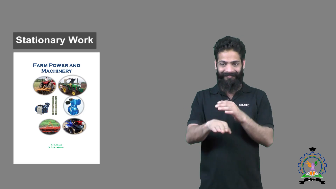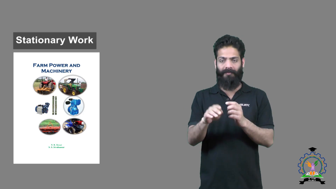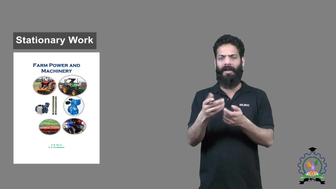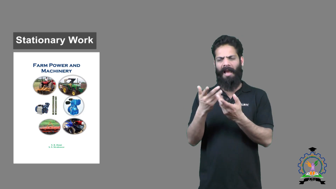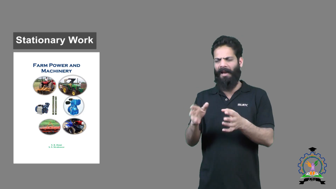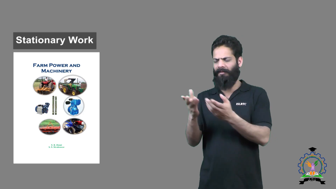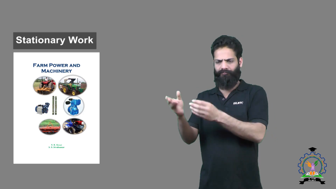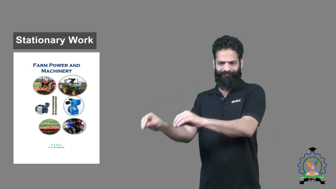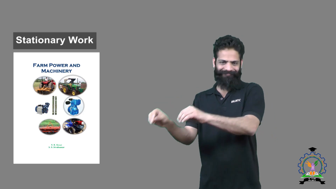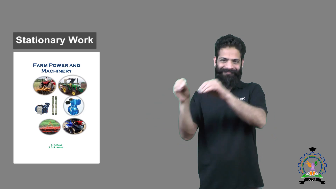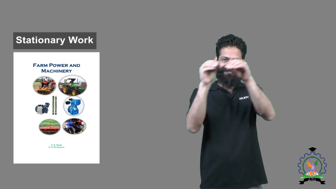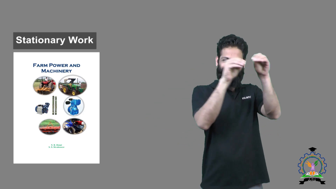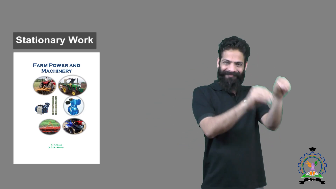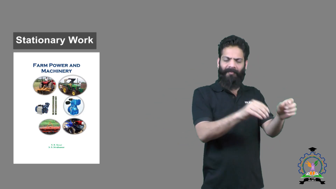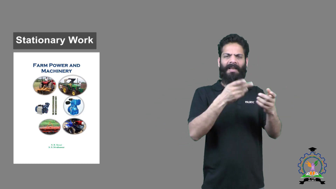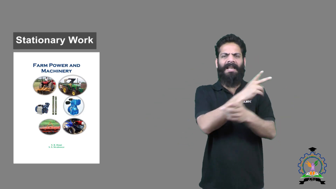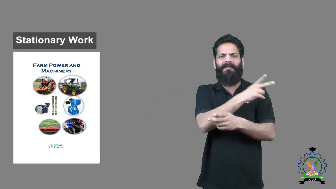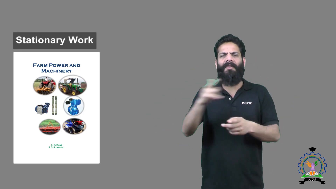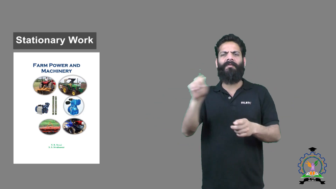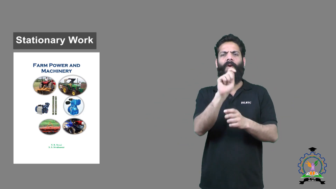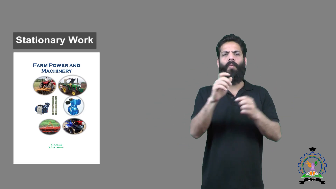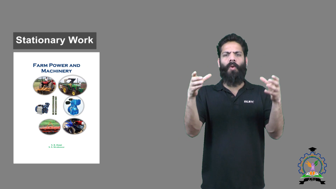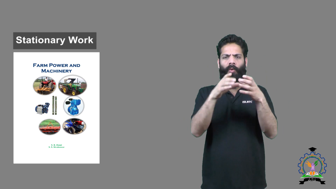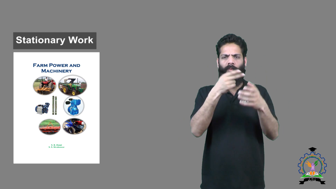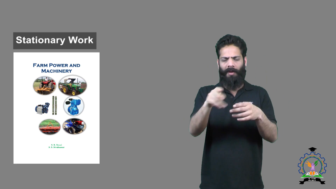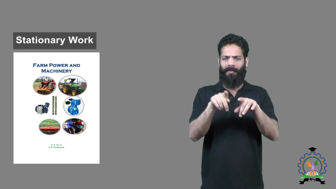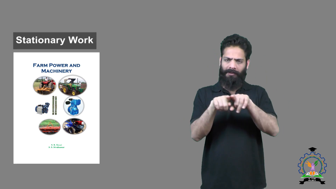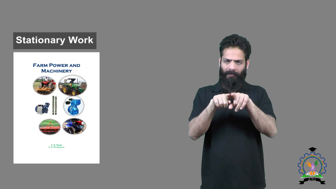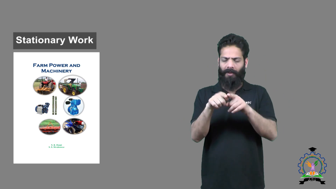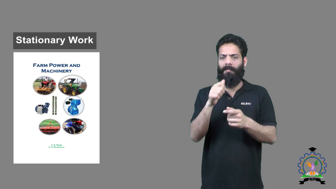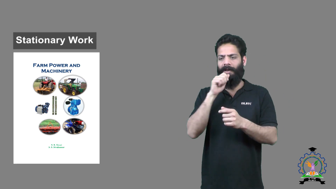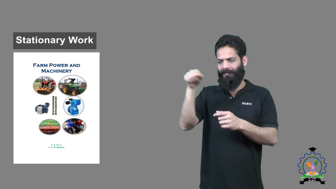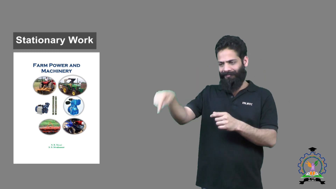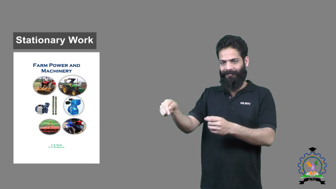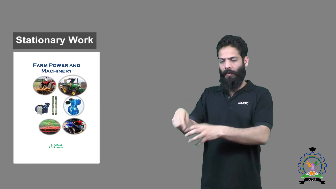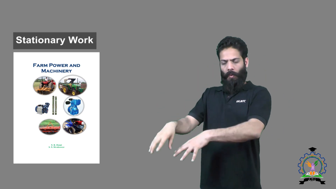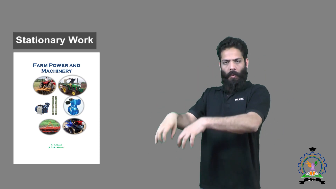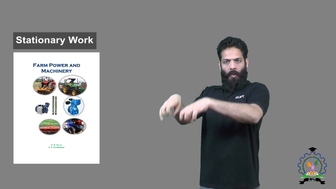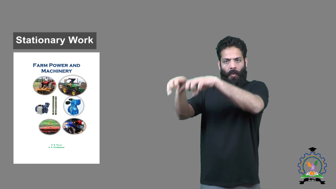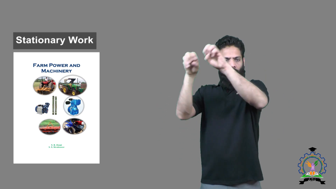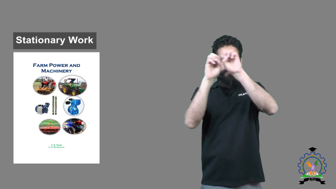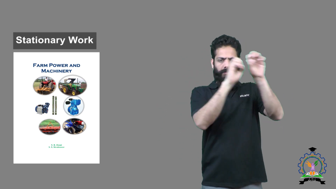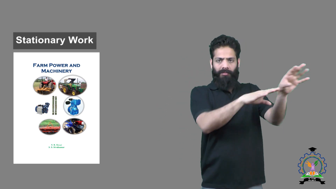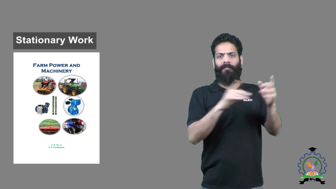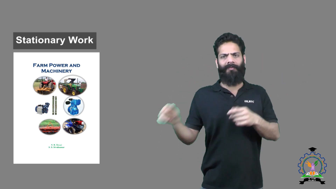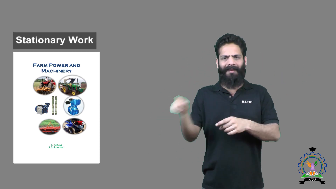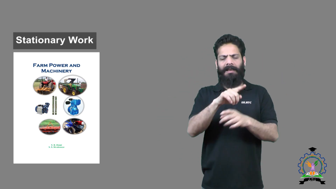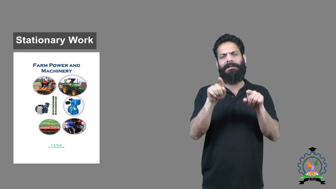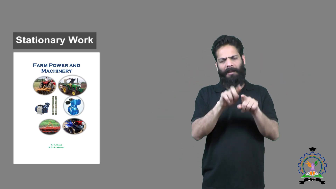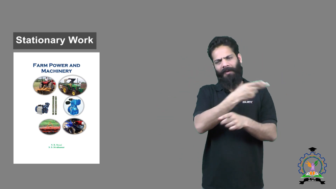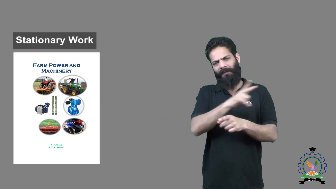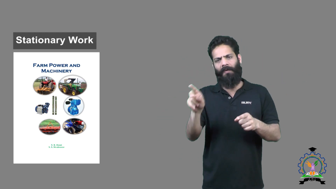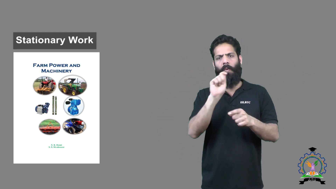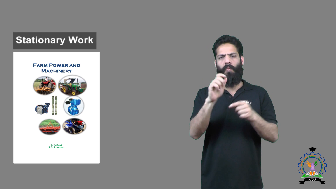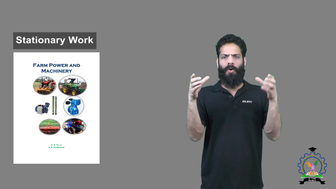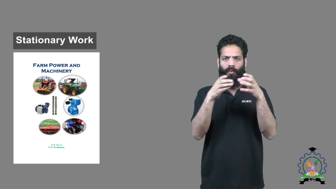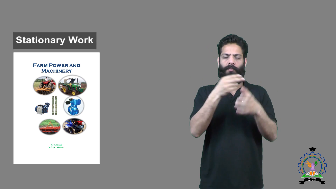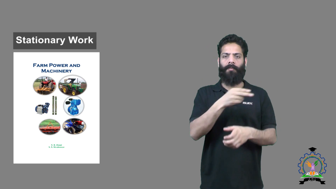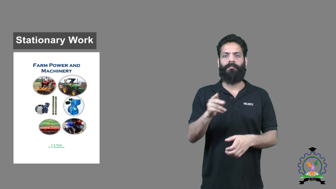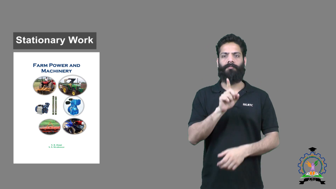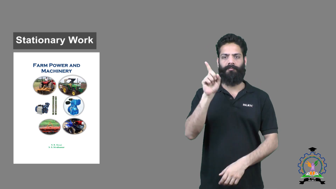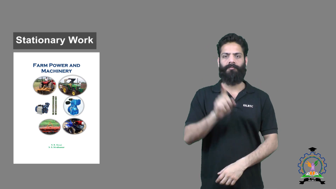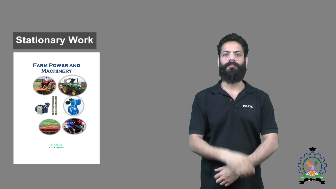Stationary Work